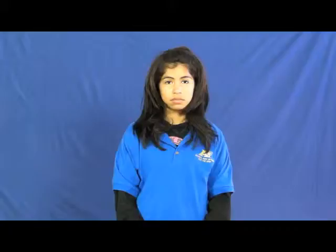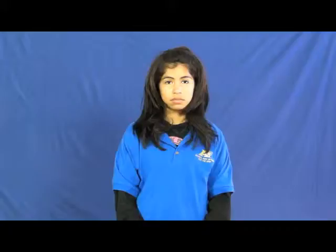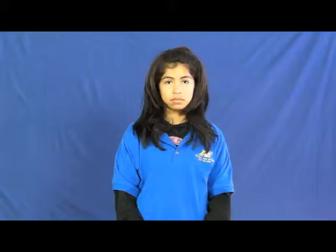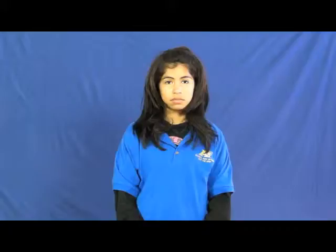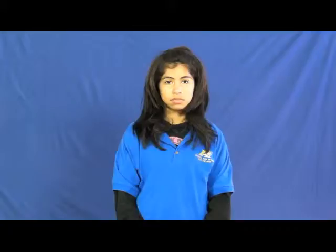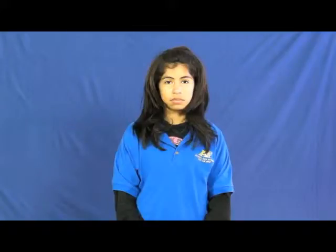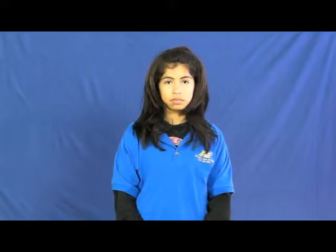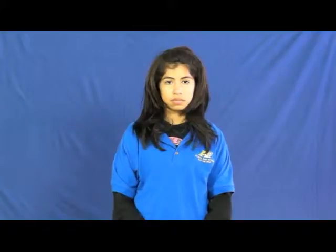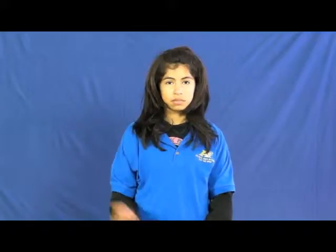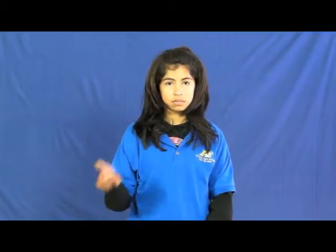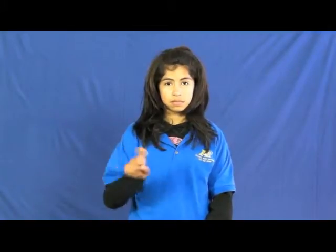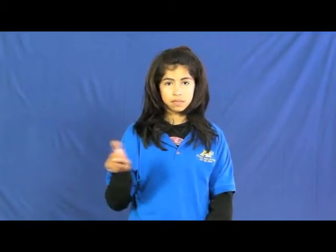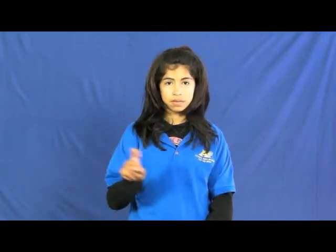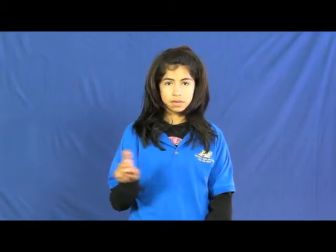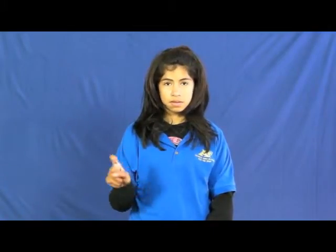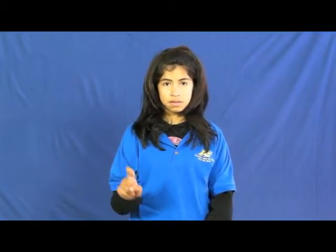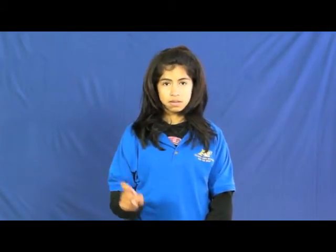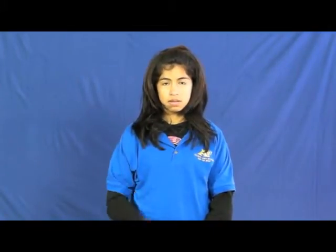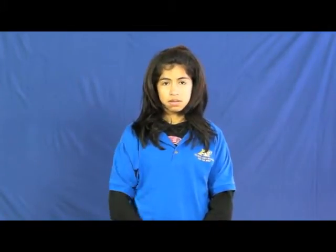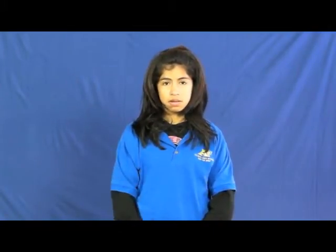Phoenix-city